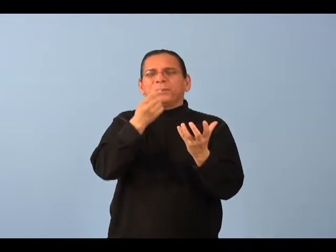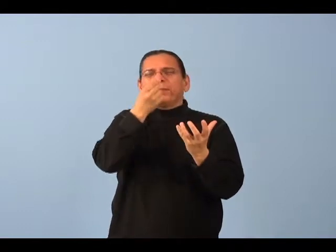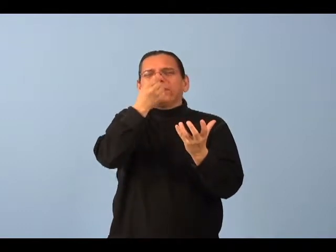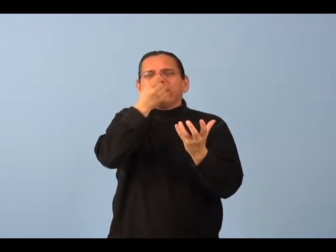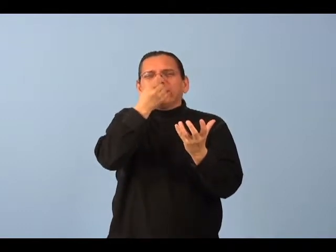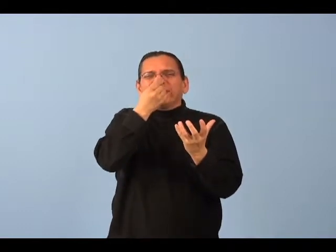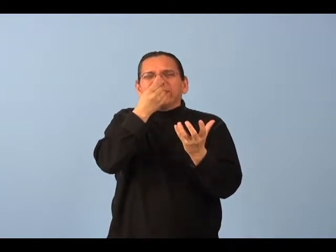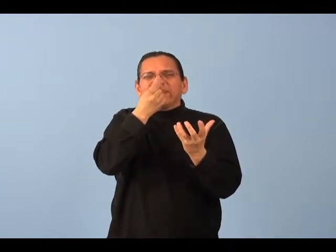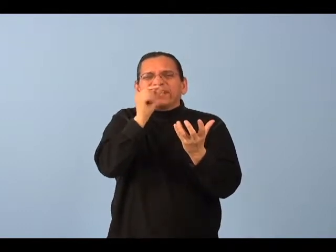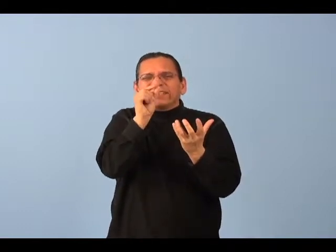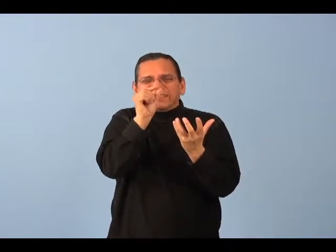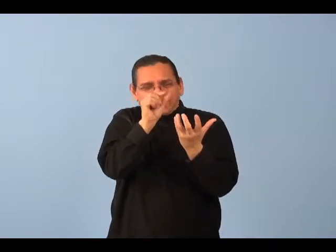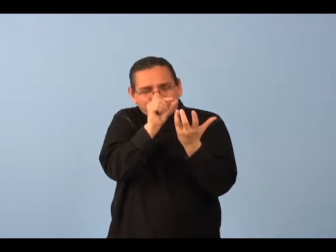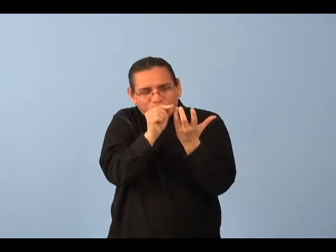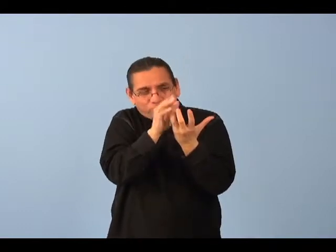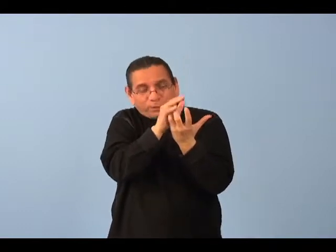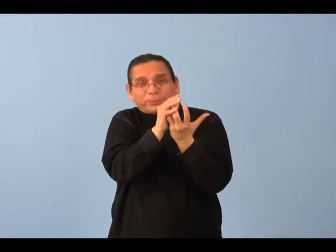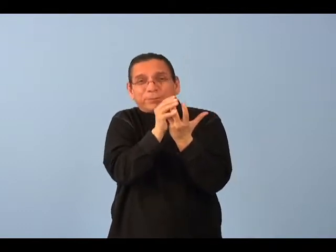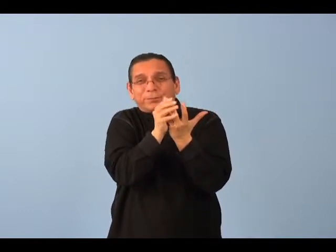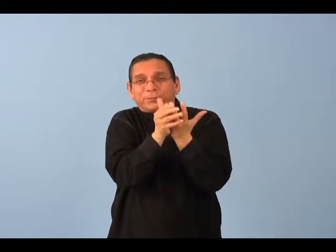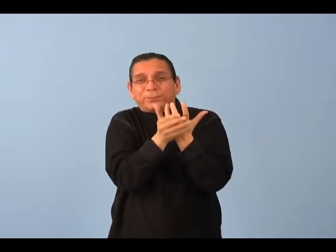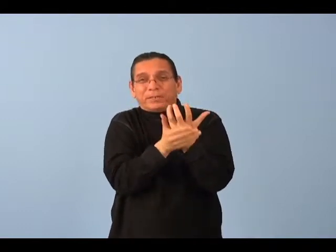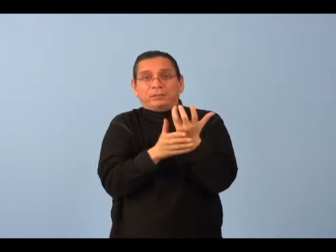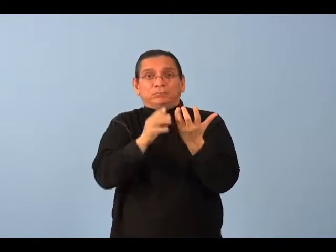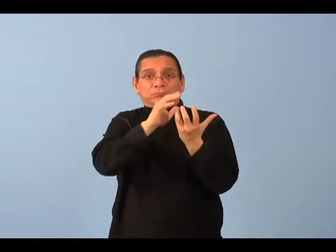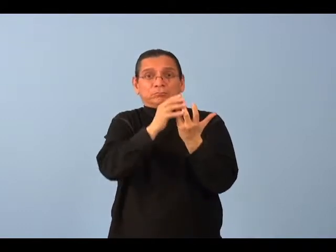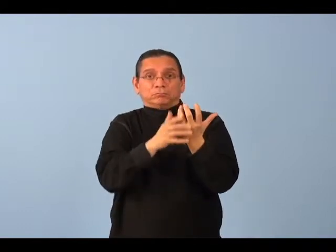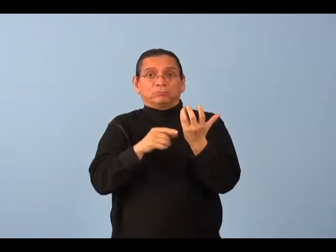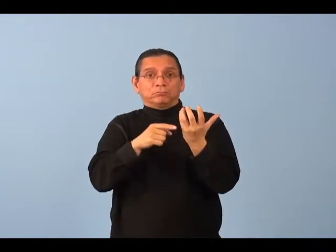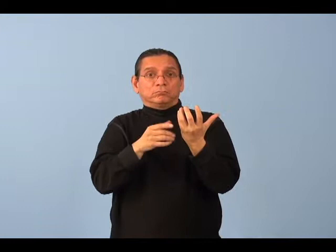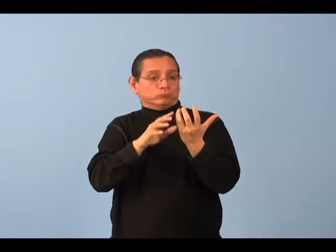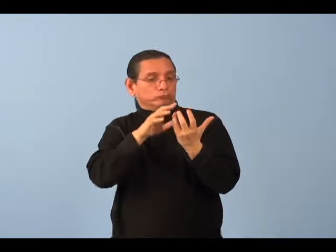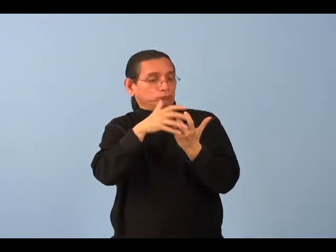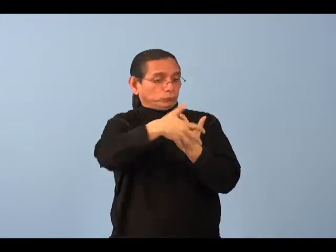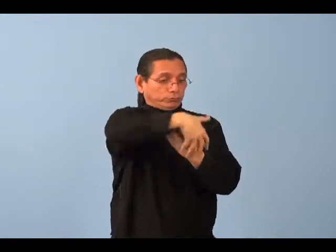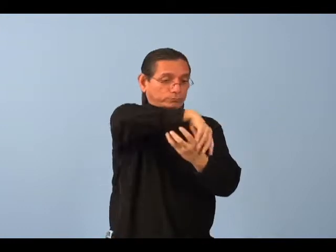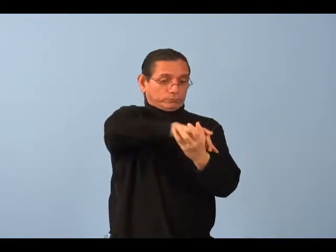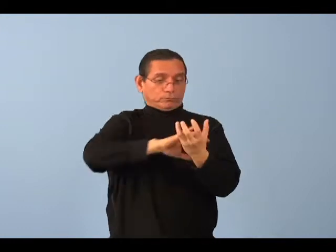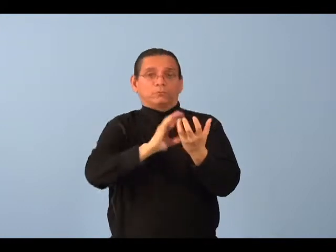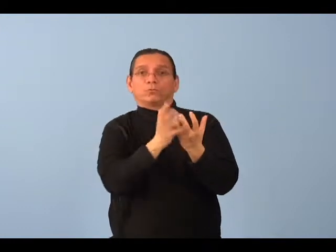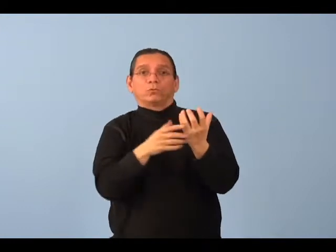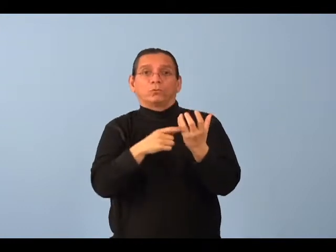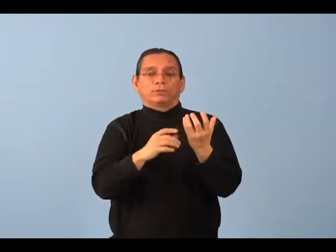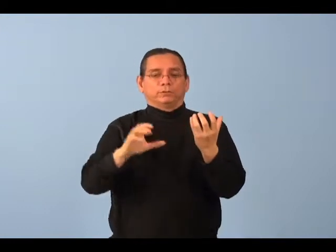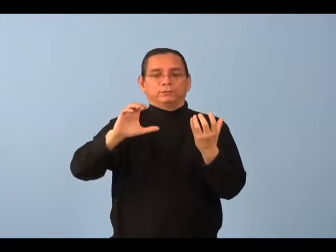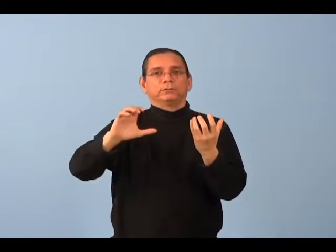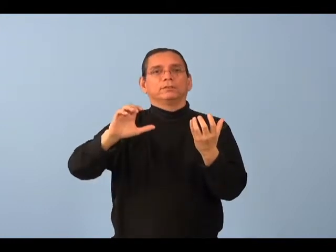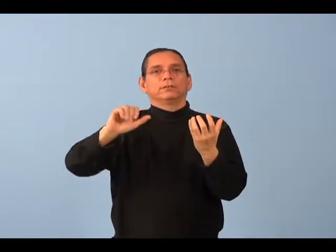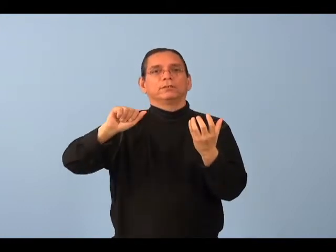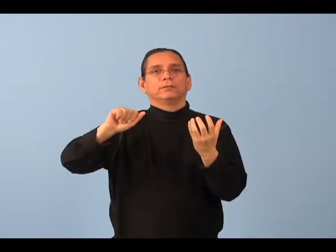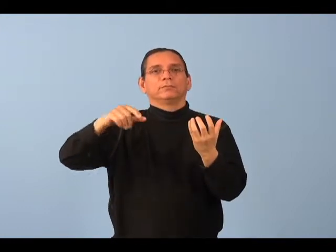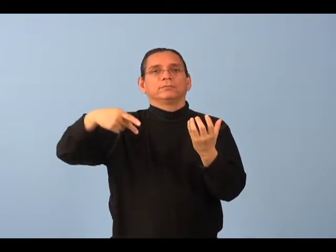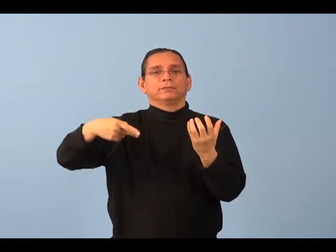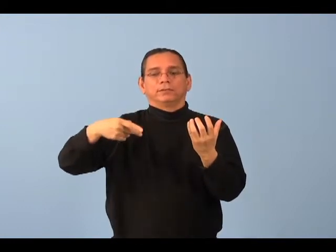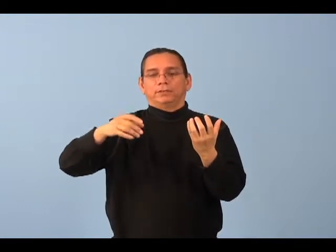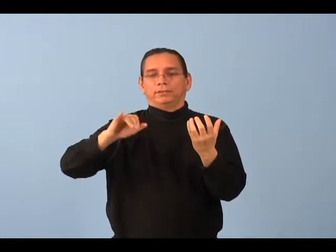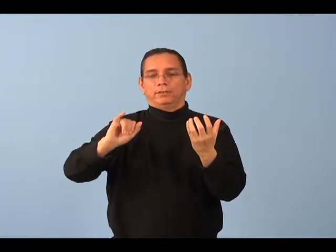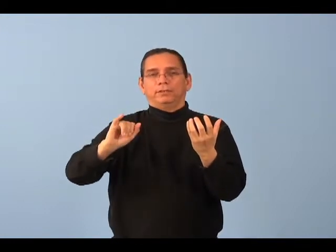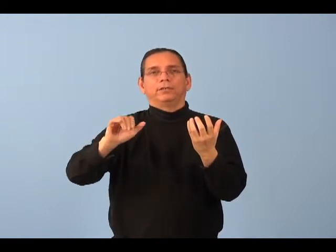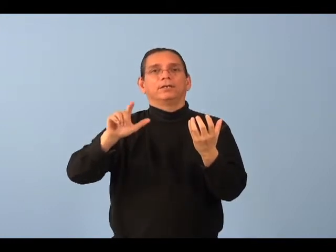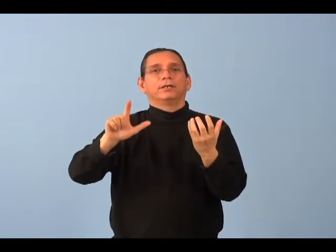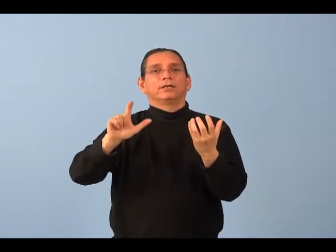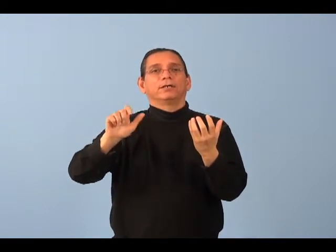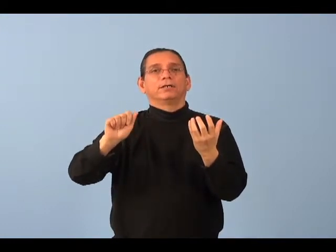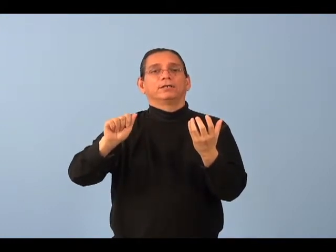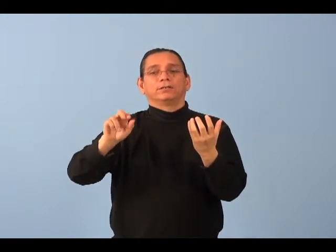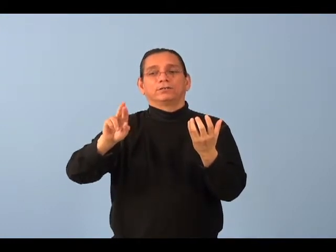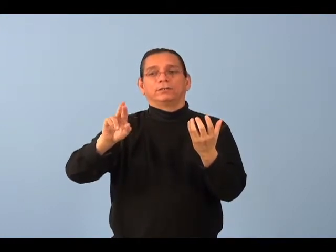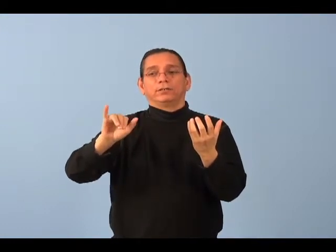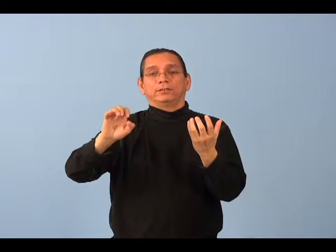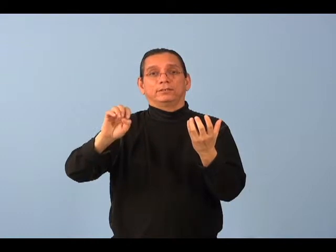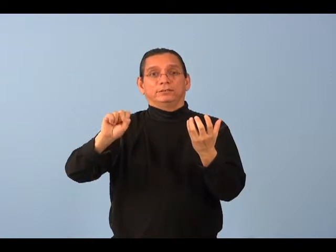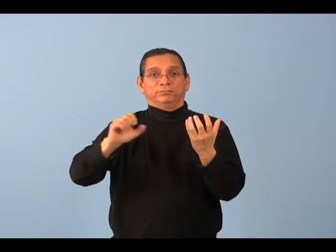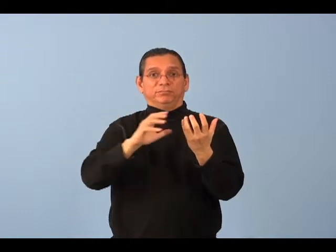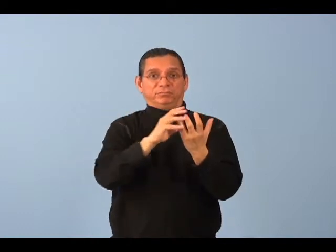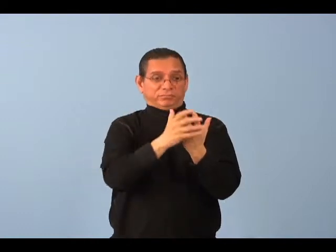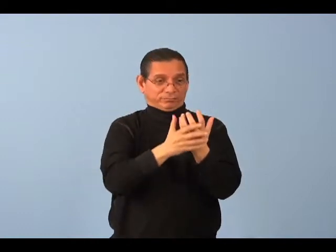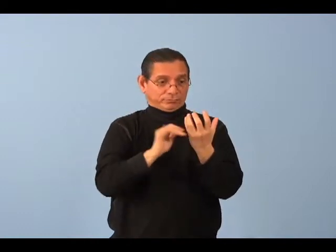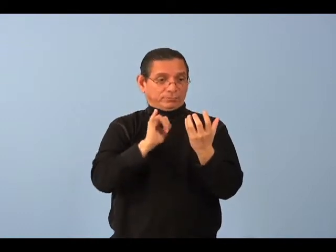alveoli